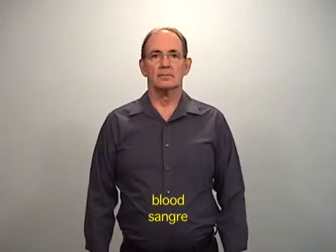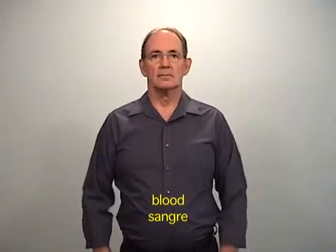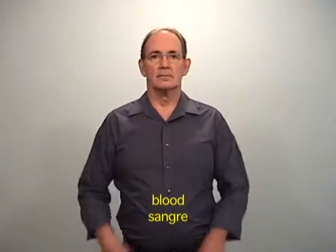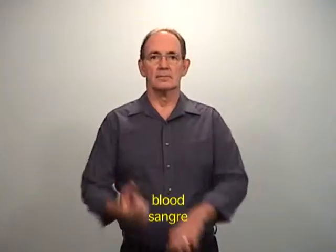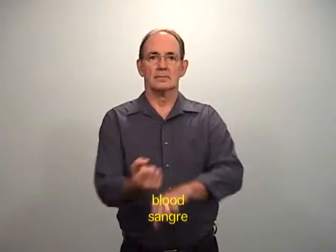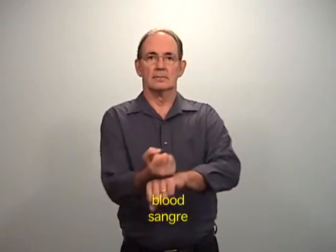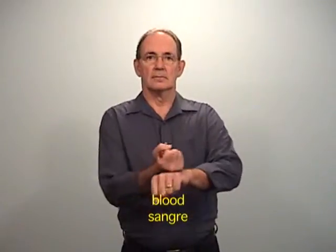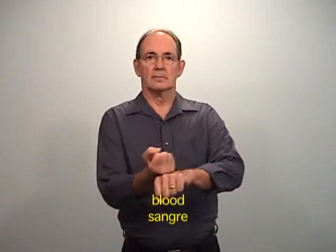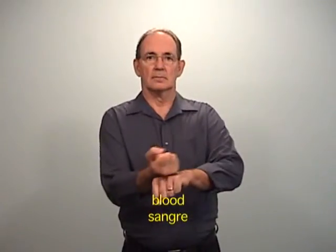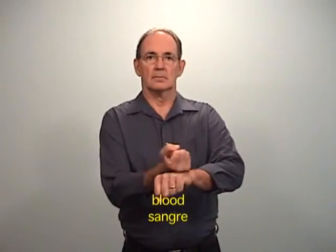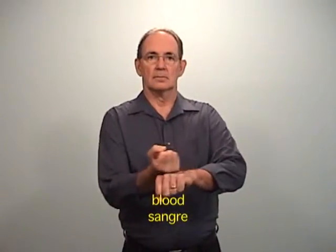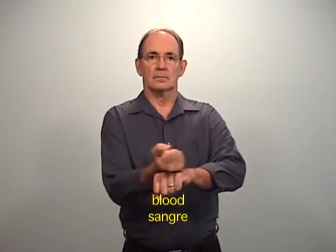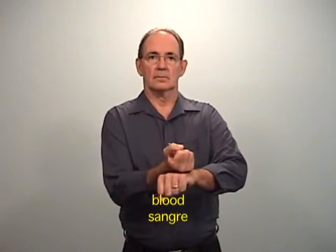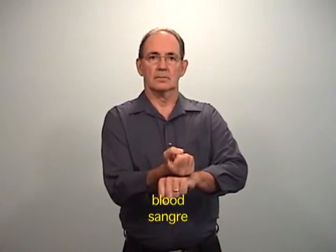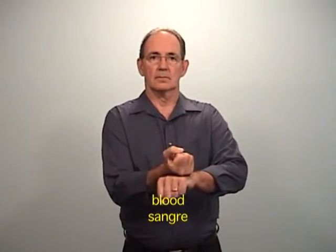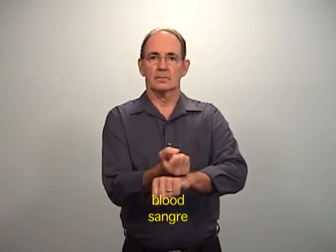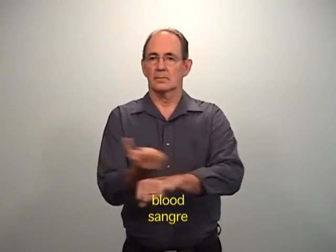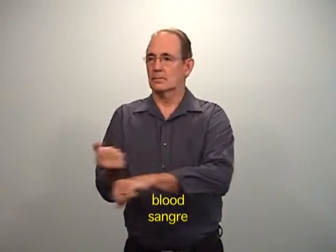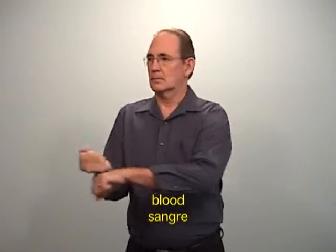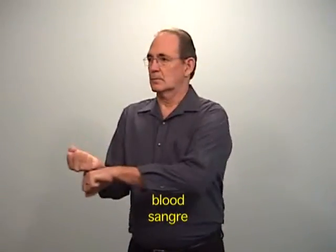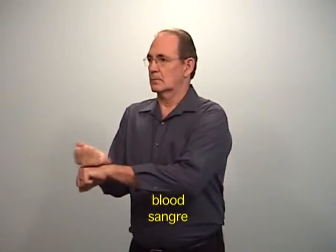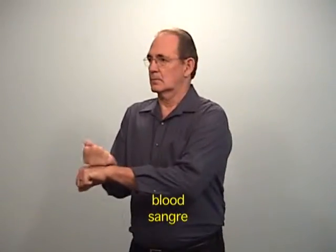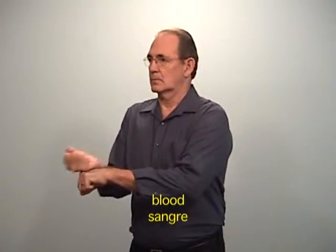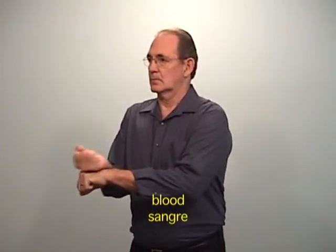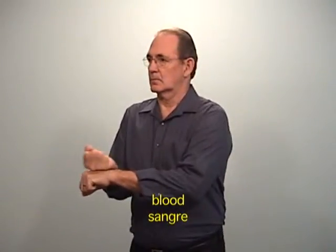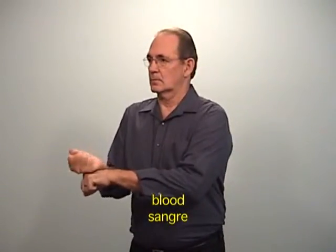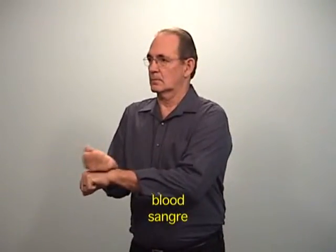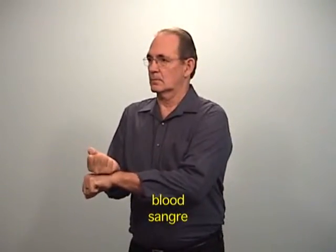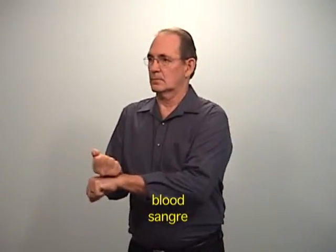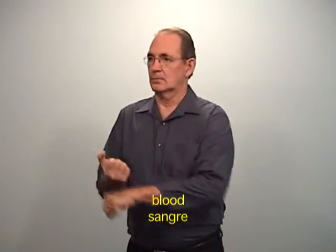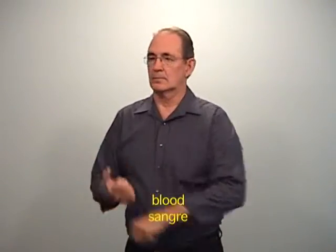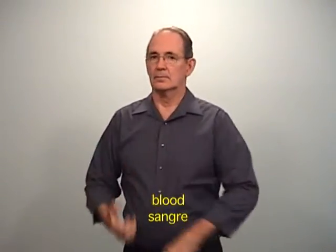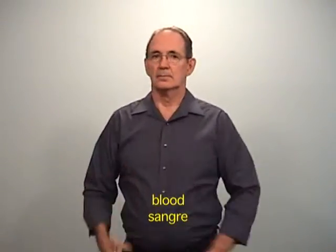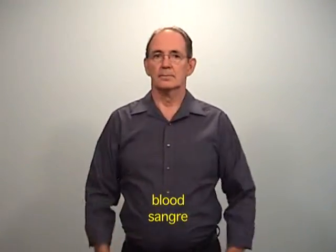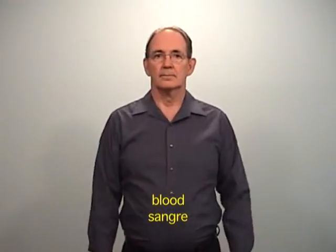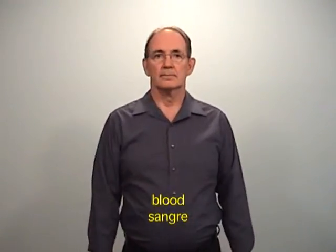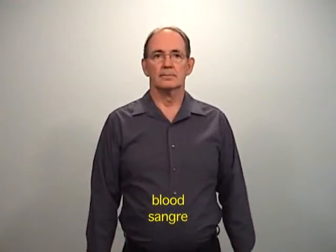Blood